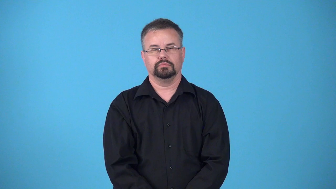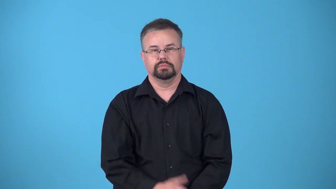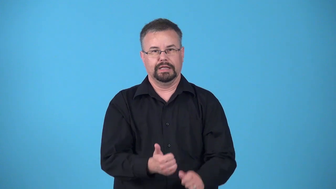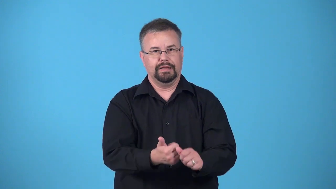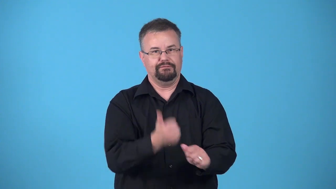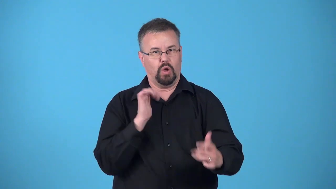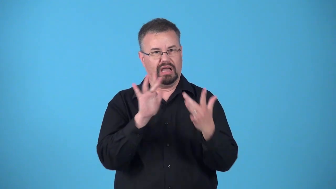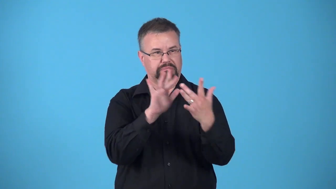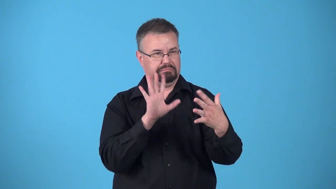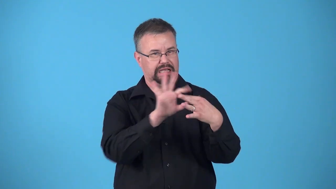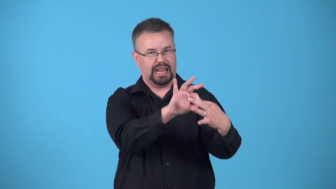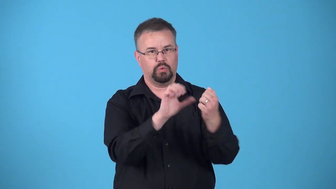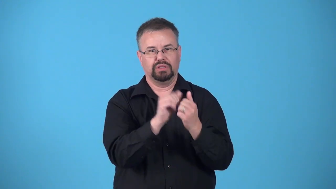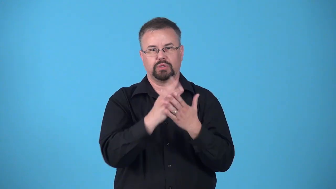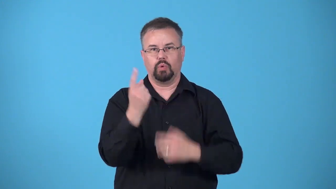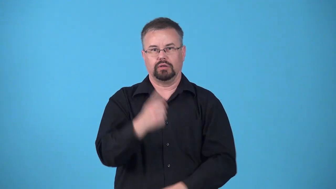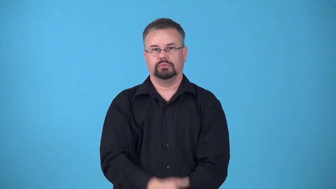keep someone at arm's length